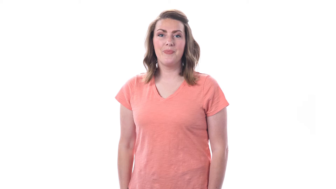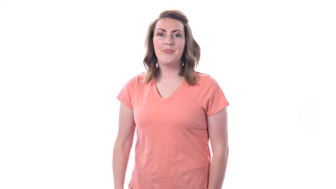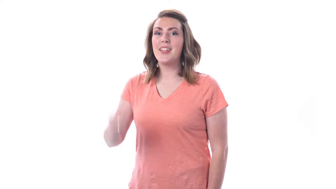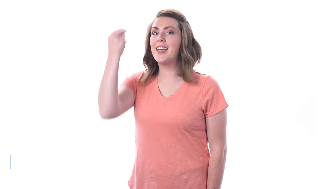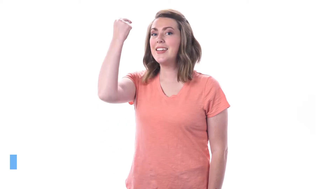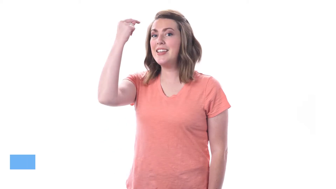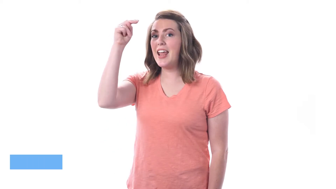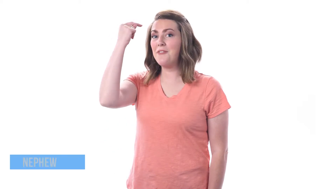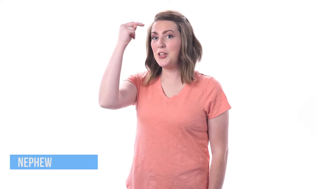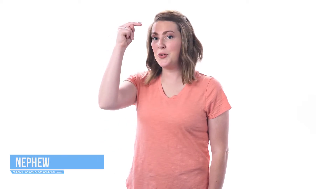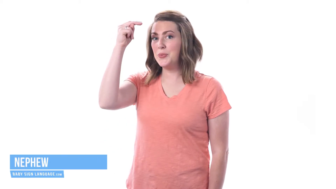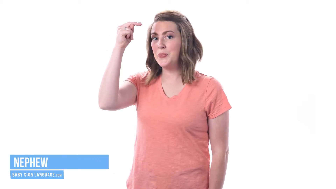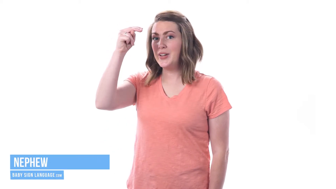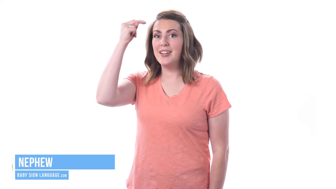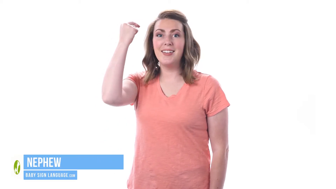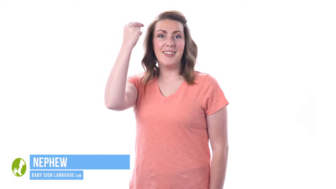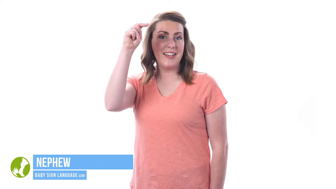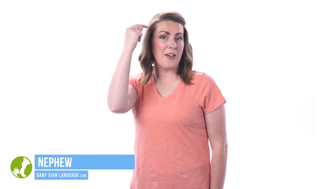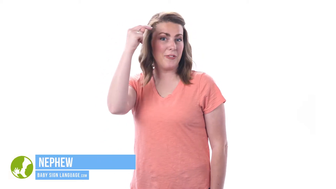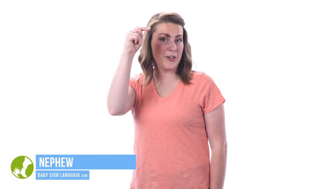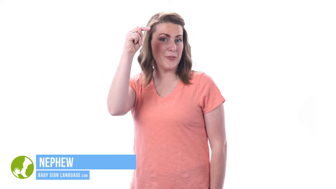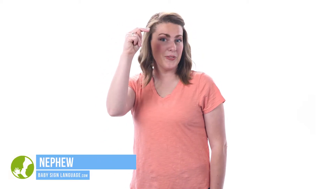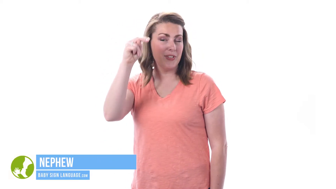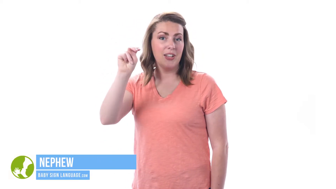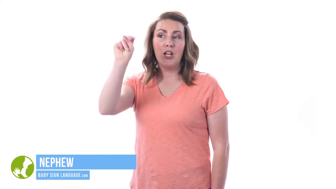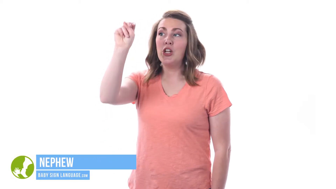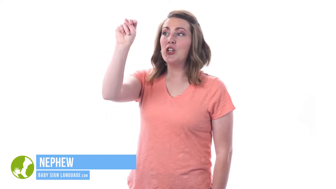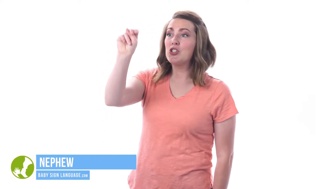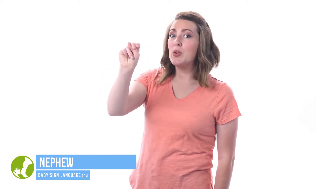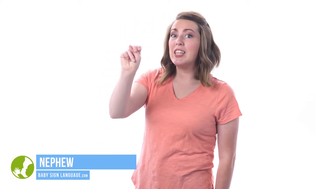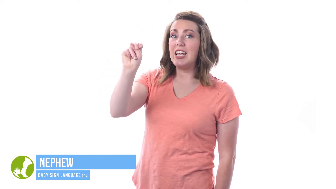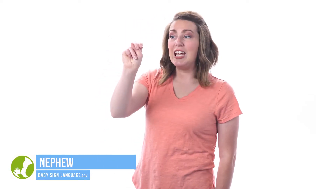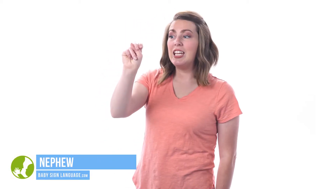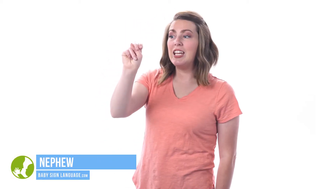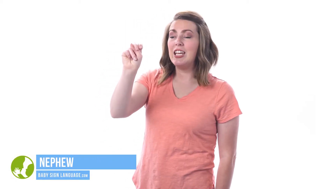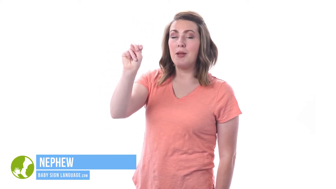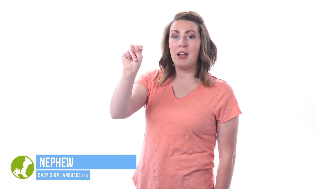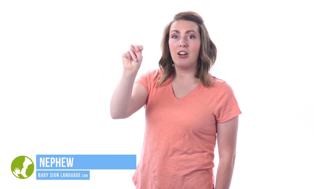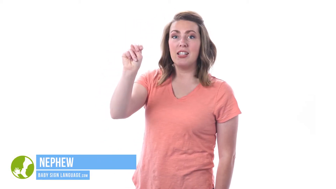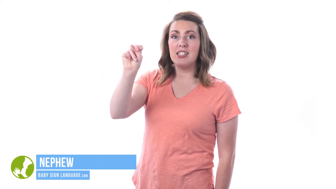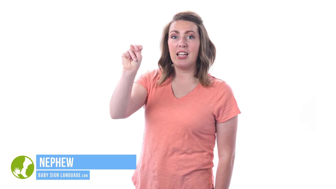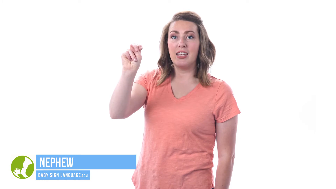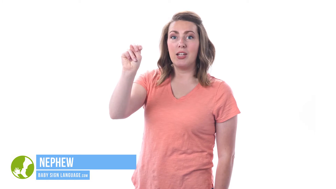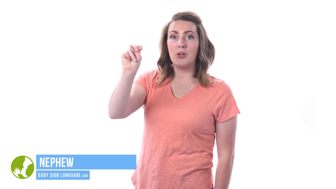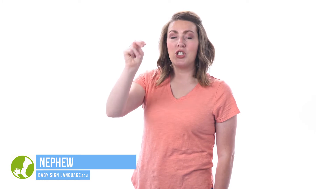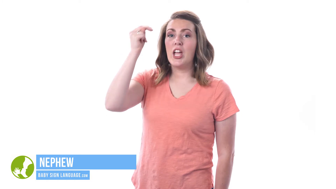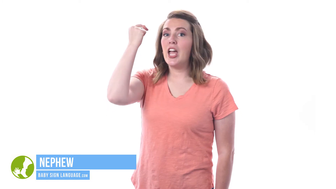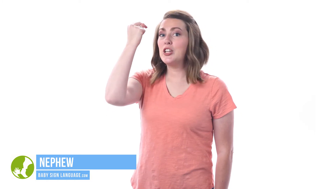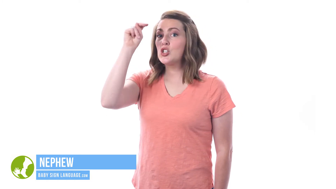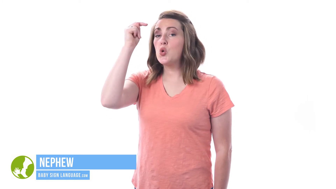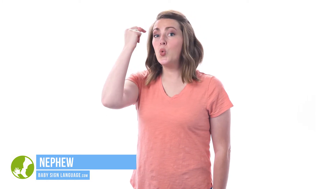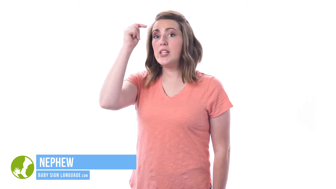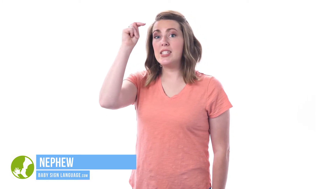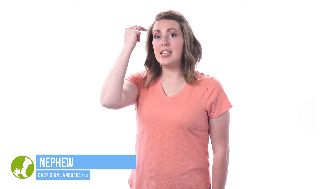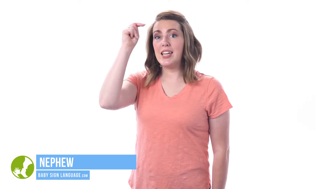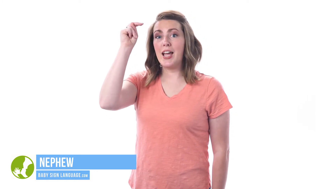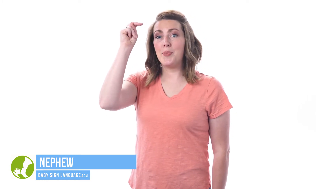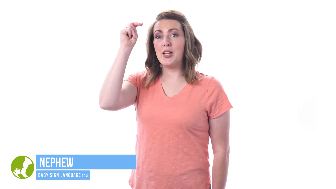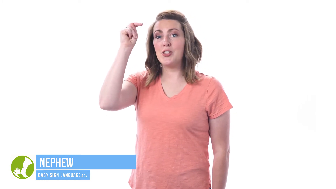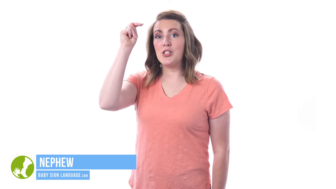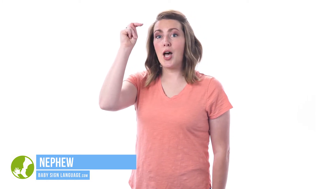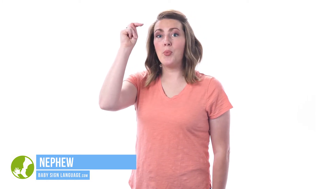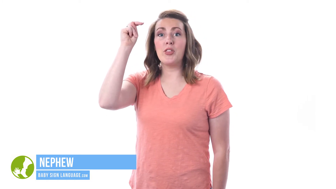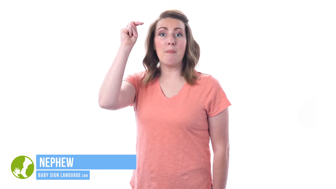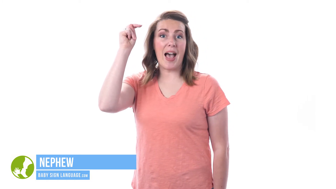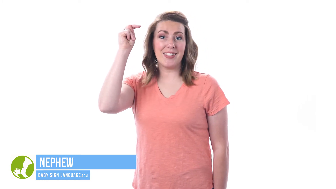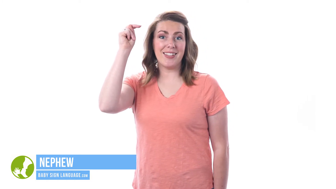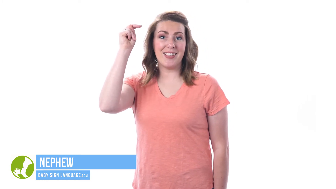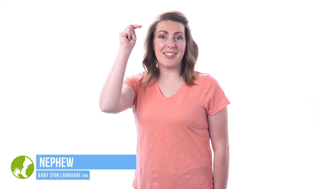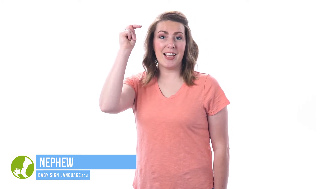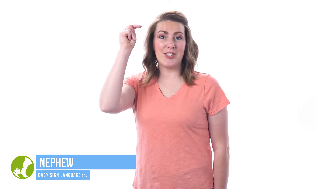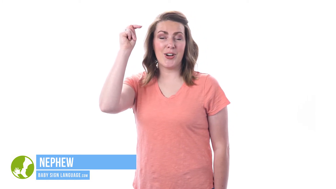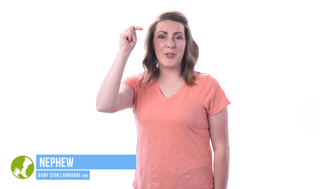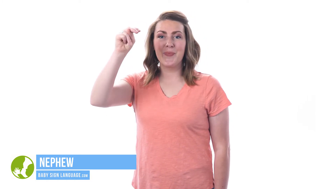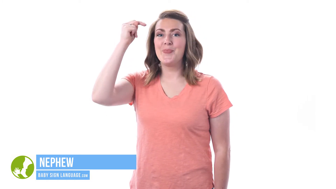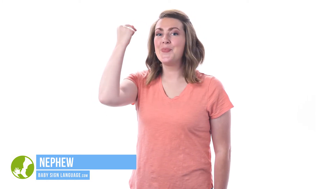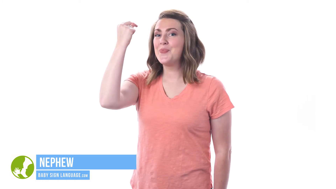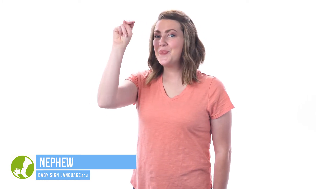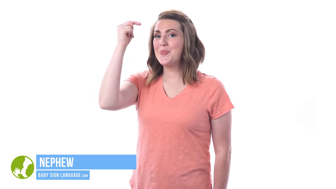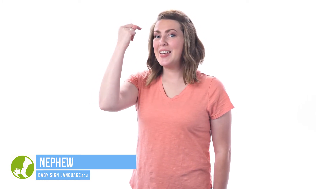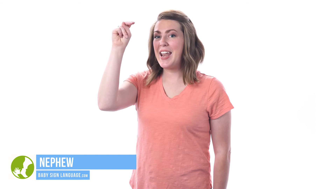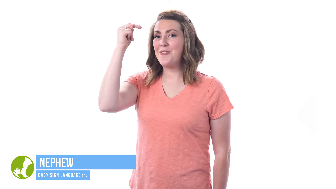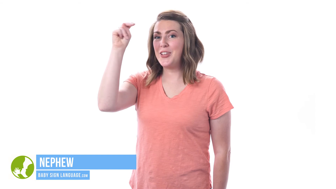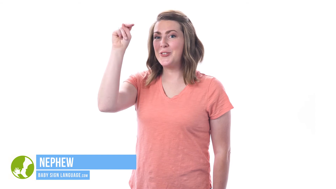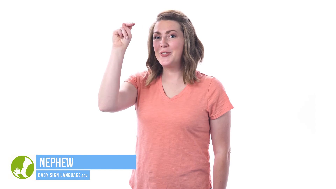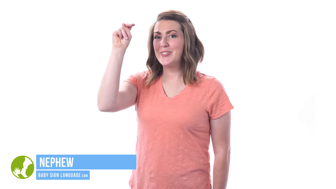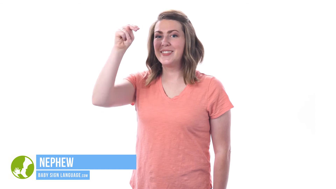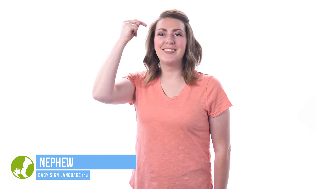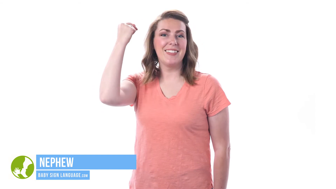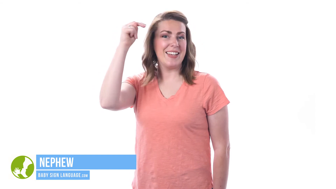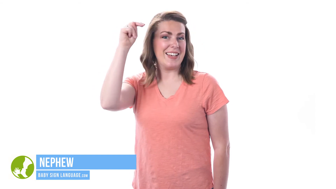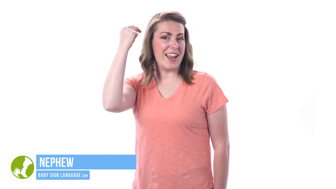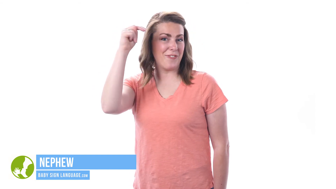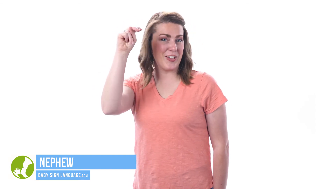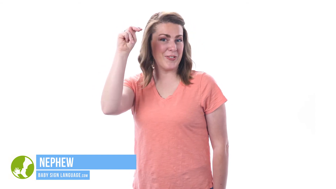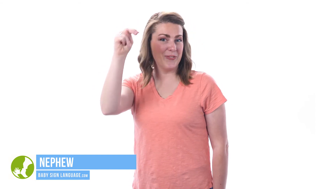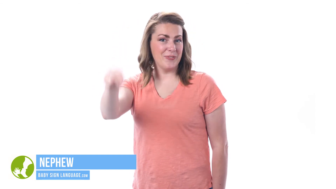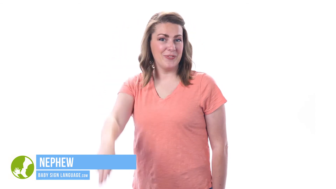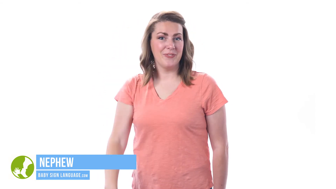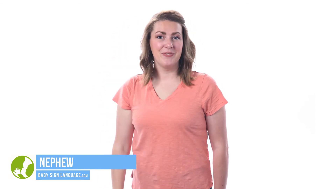Nephew